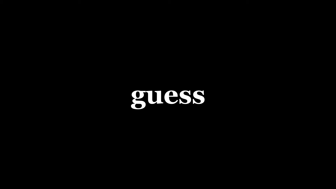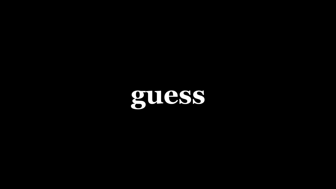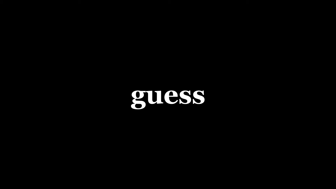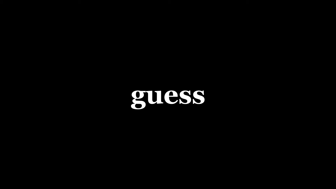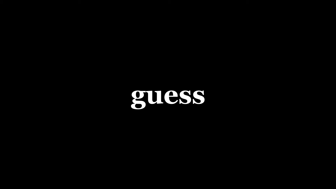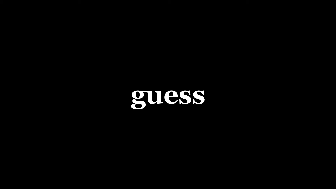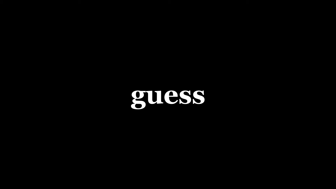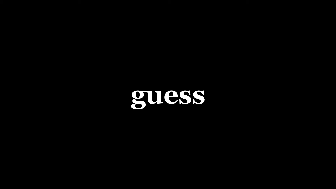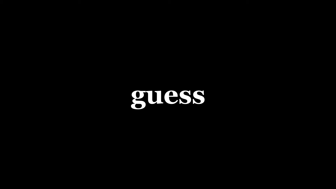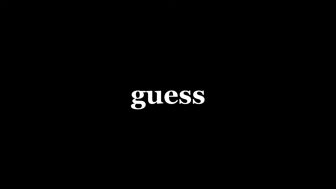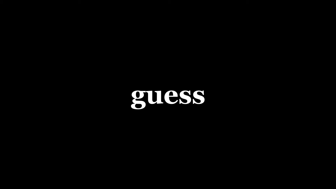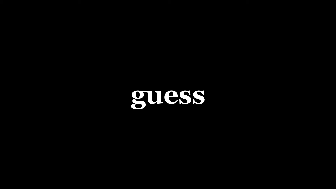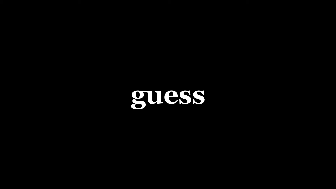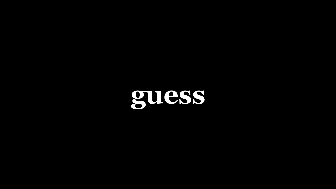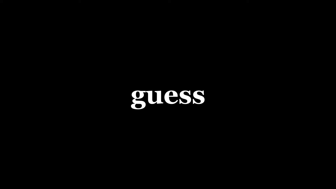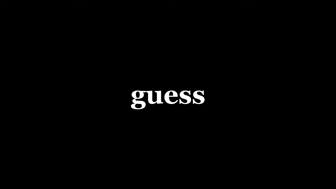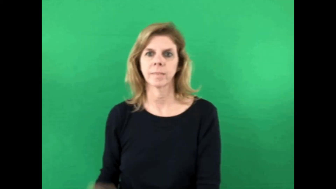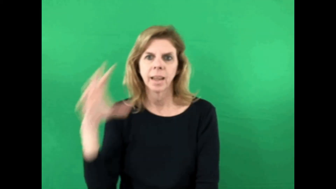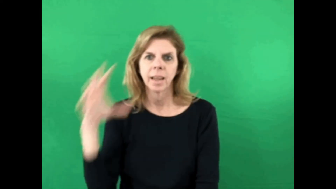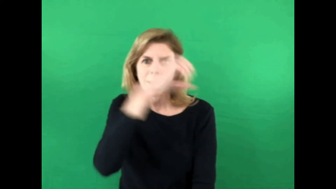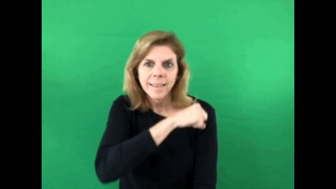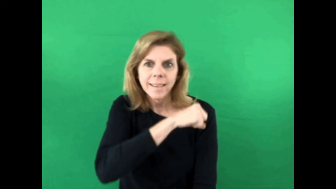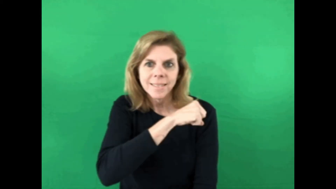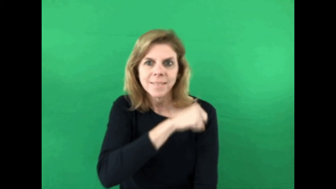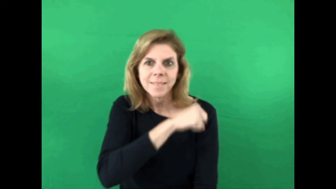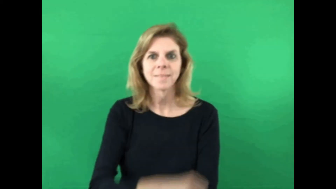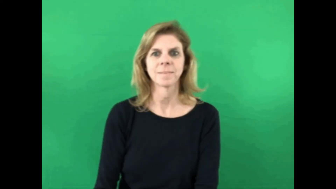Guess